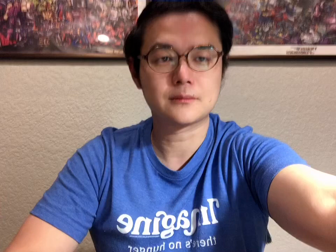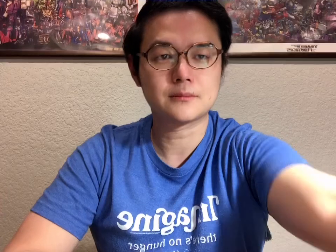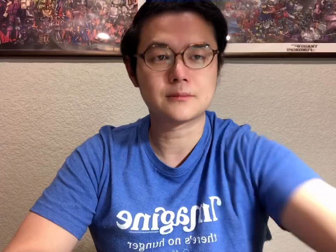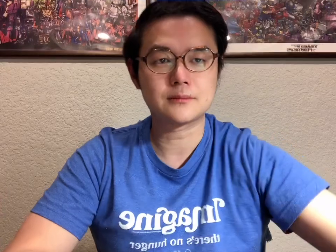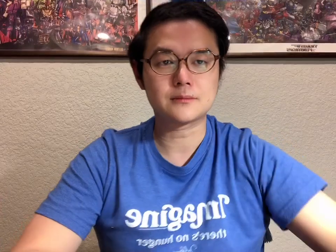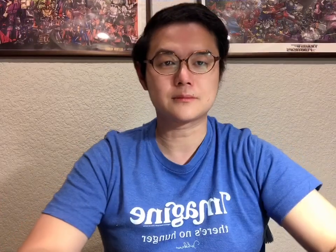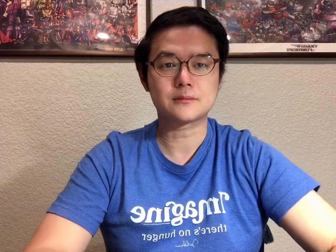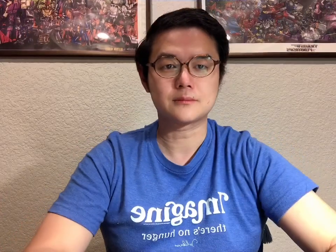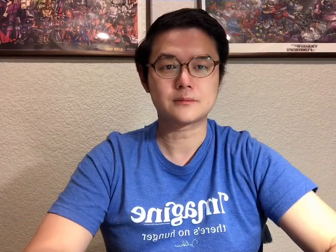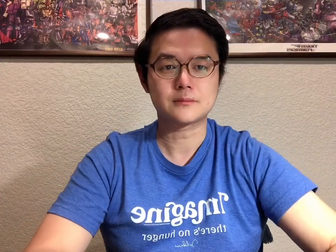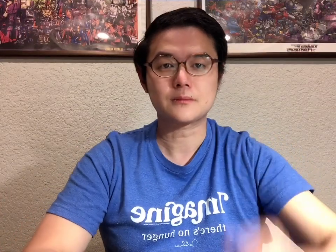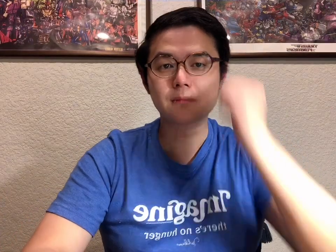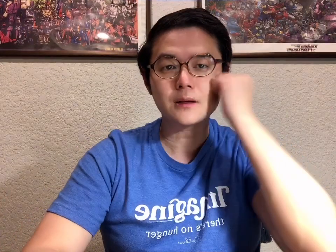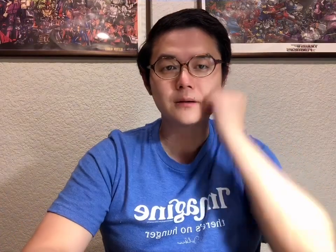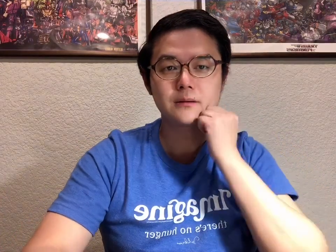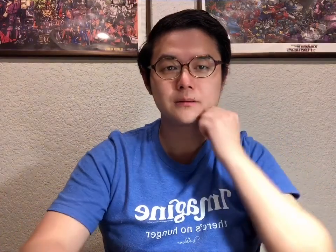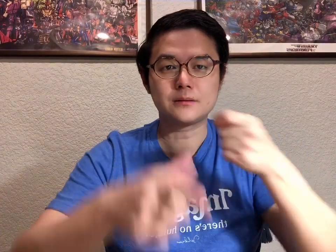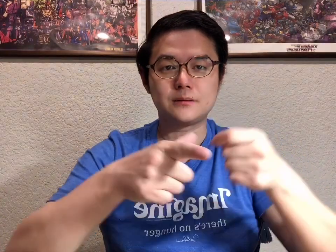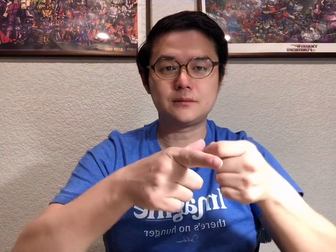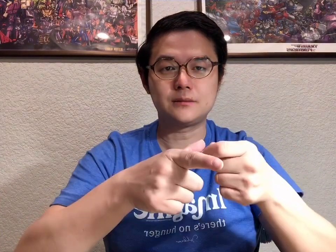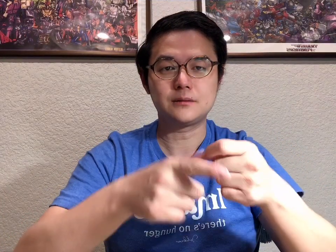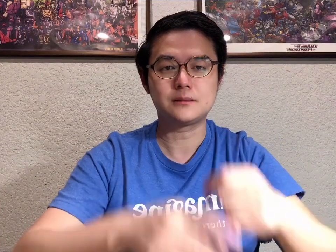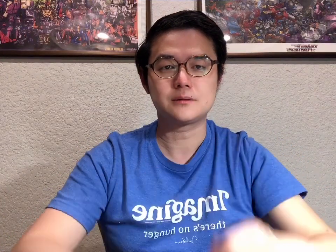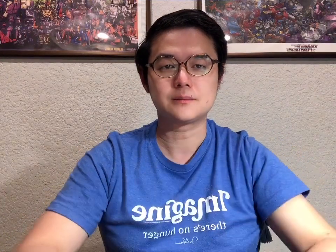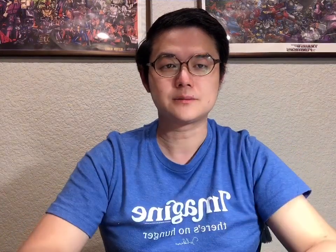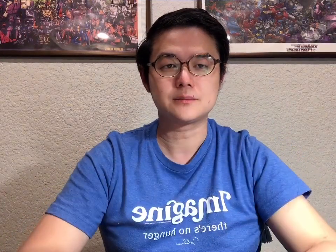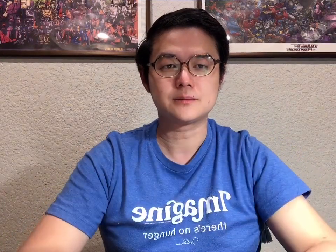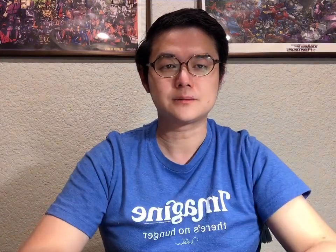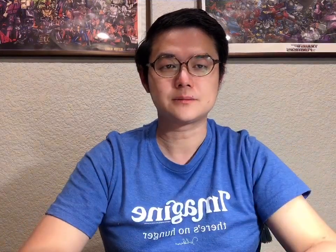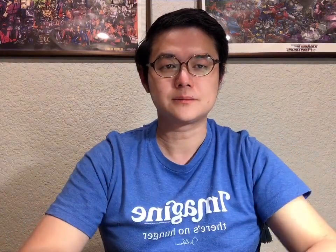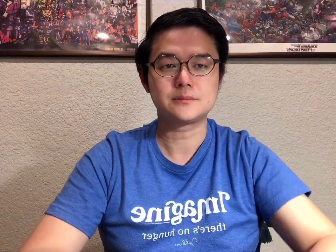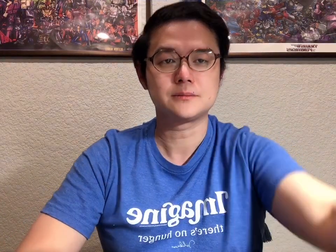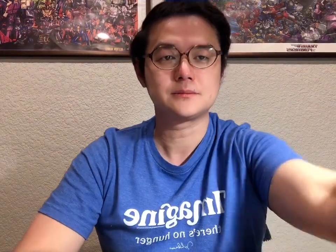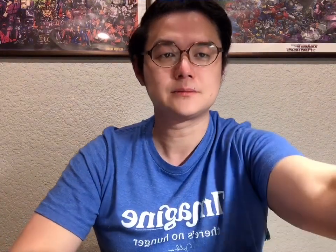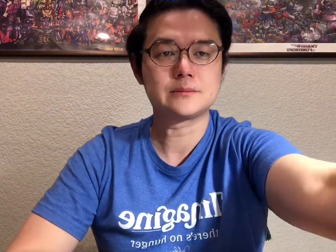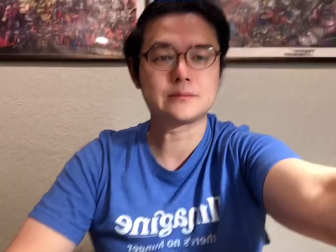Husband